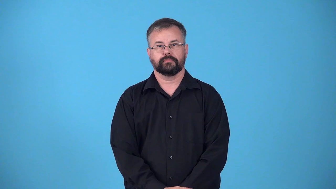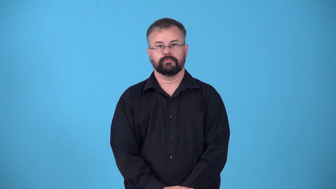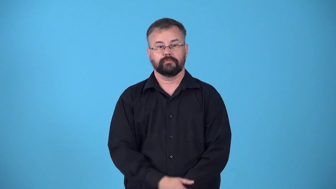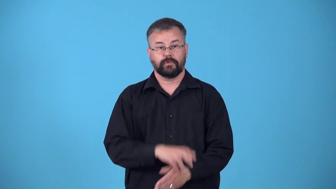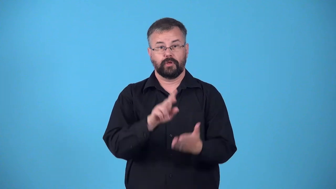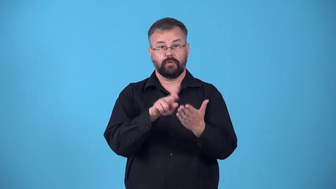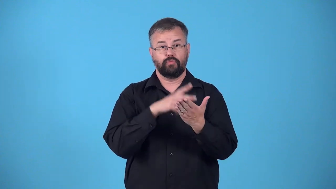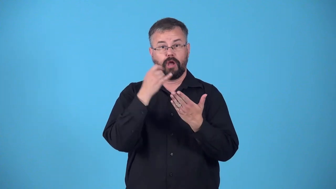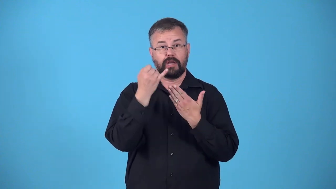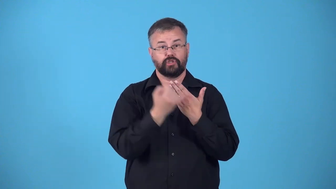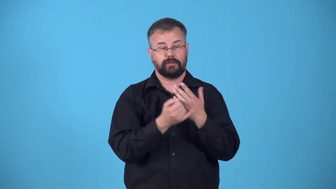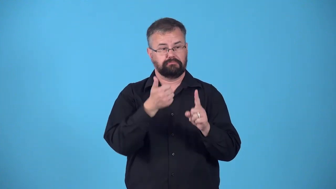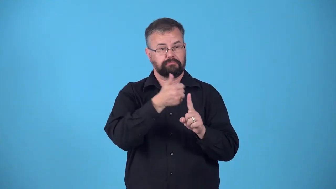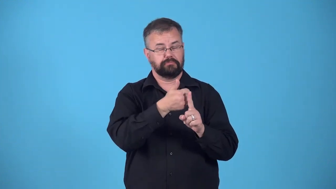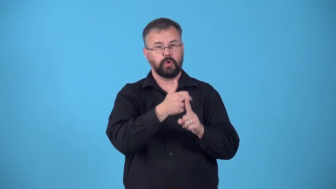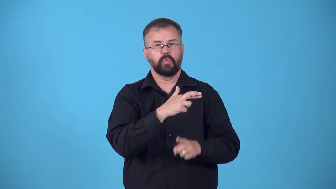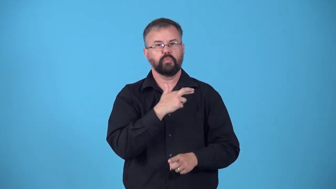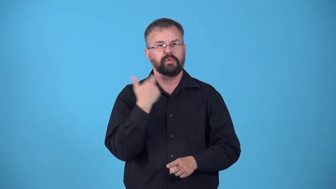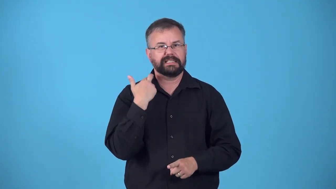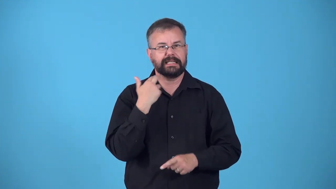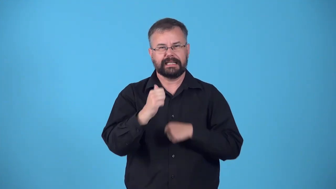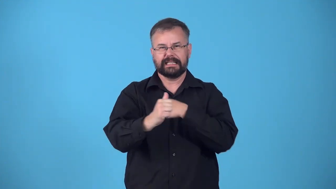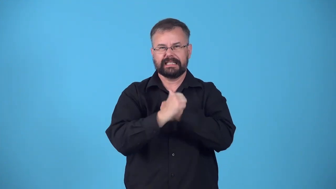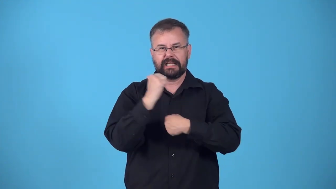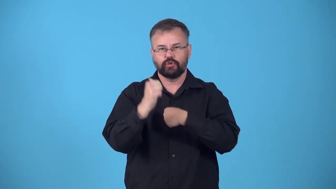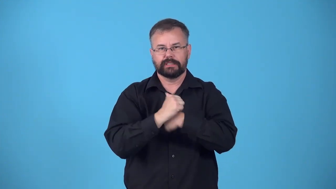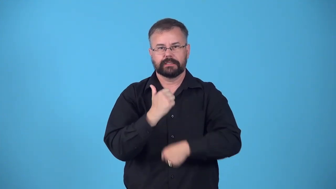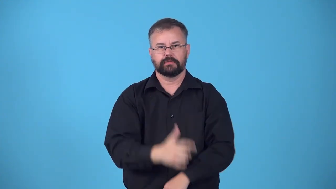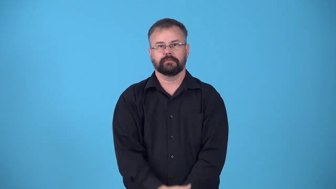flier